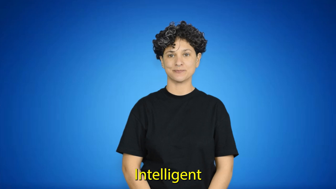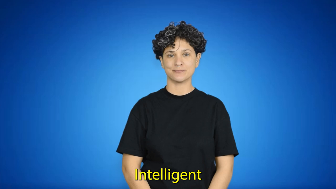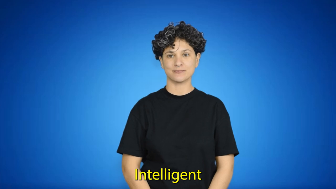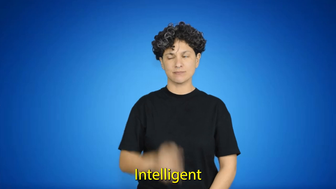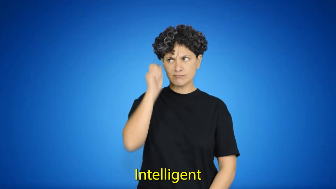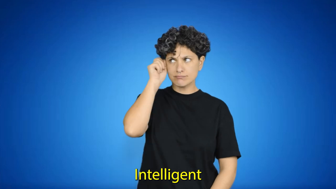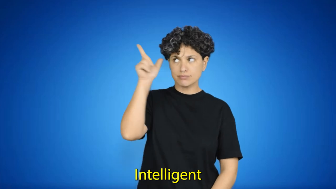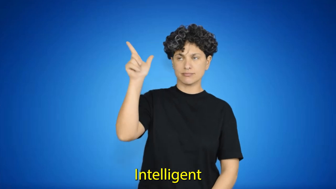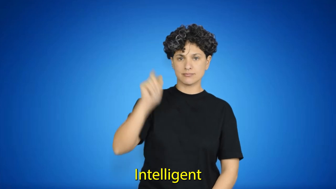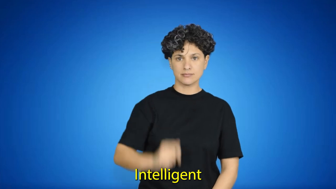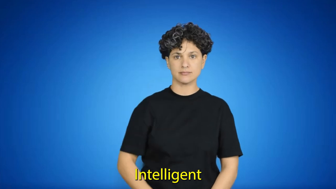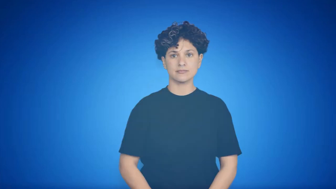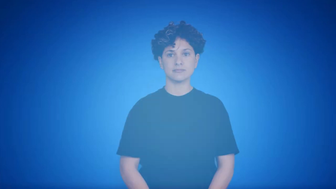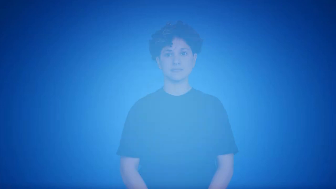Intelligent